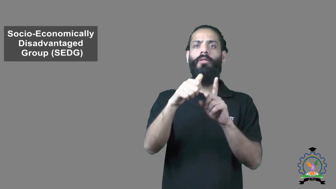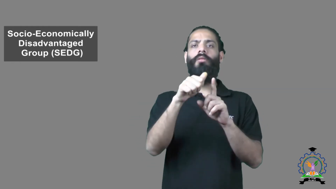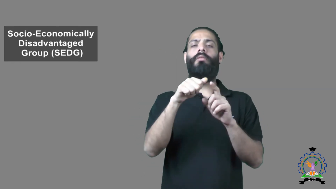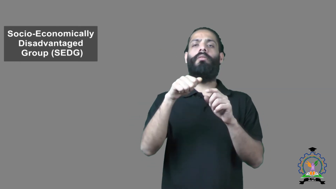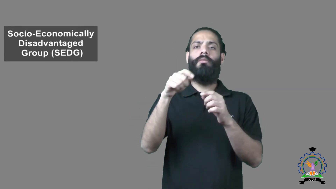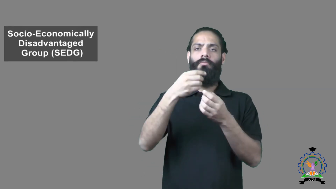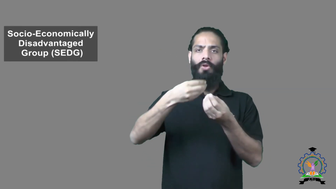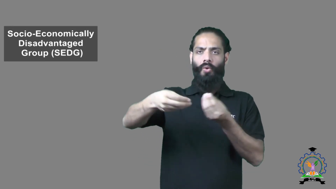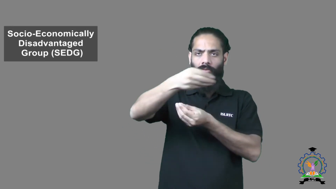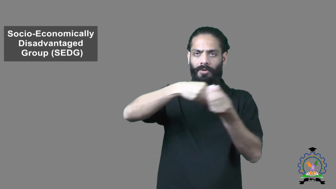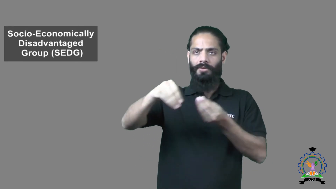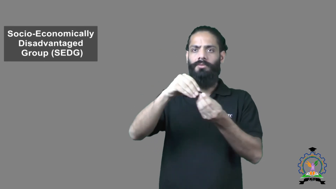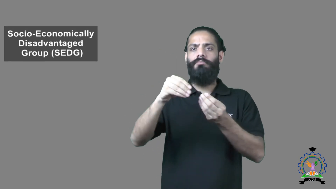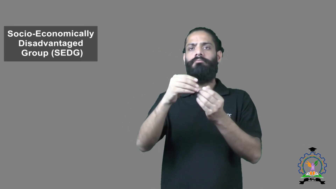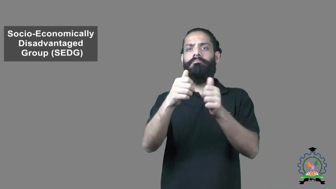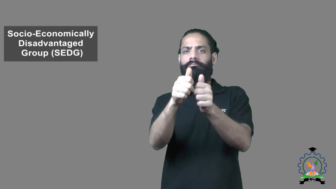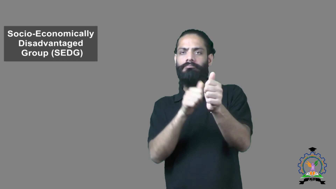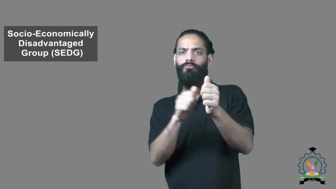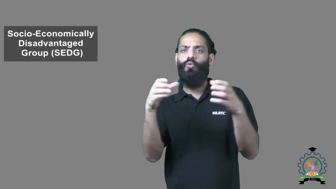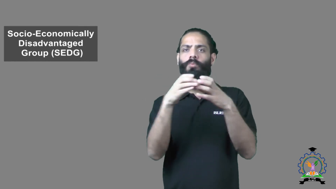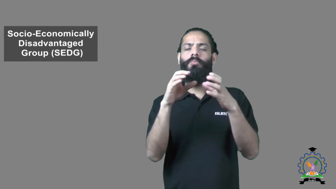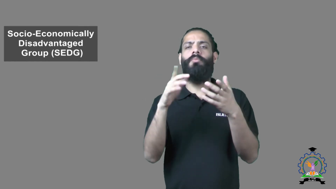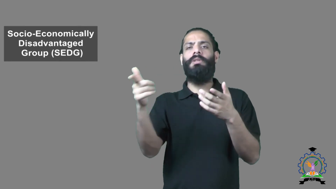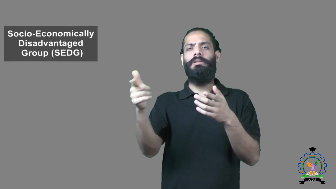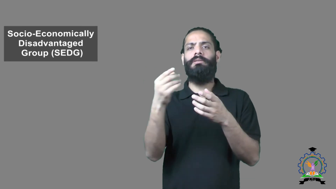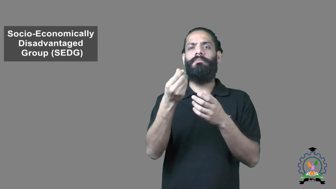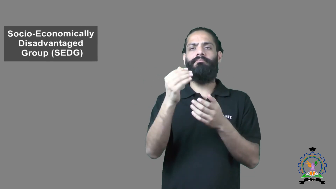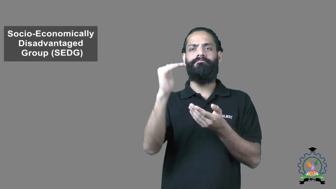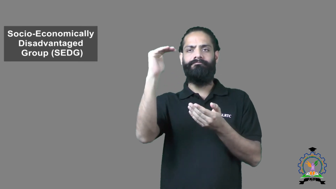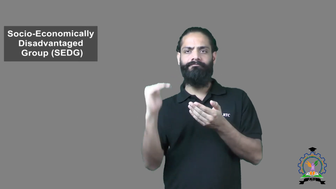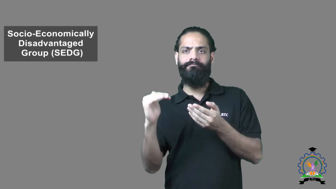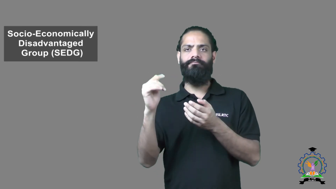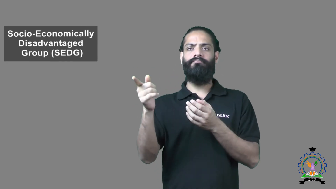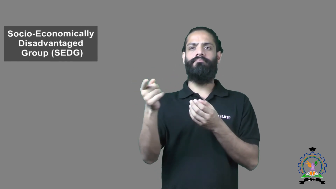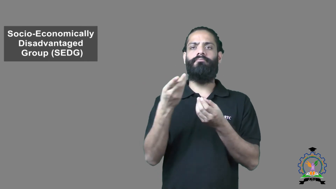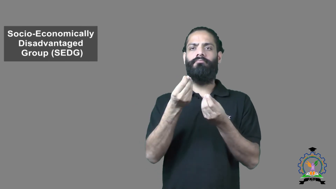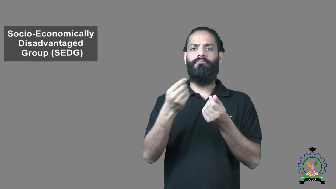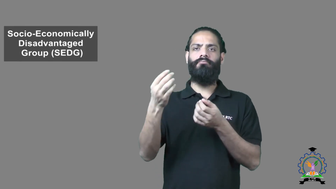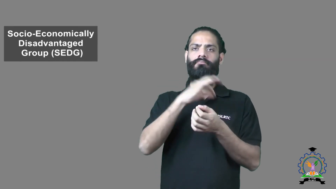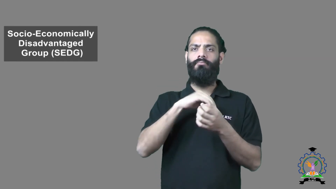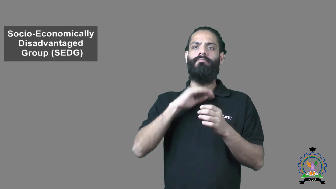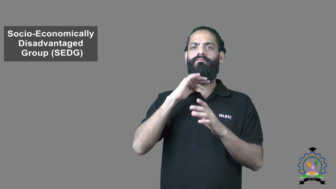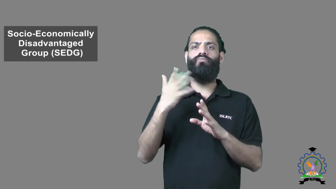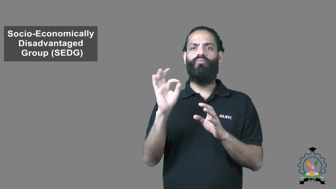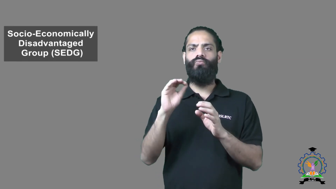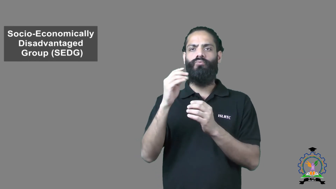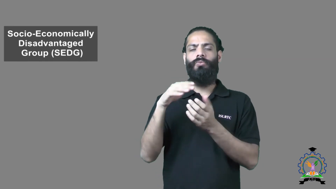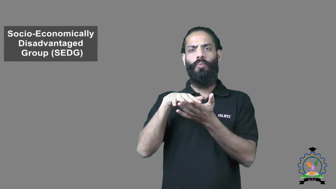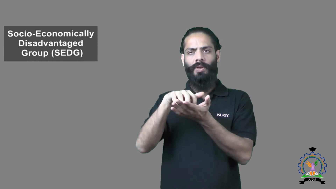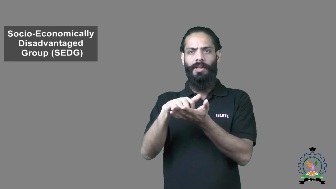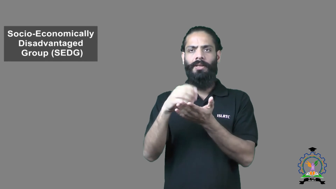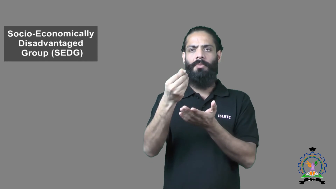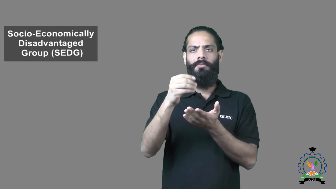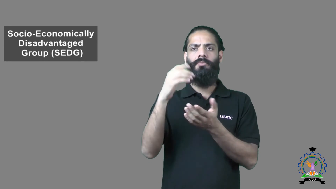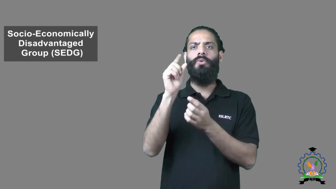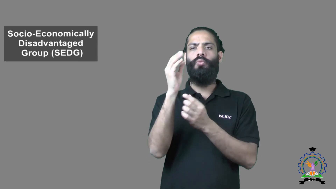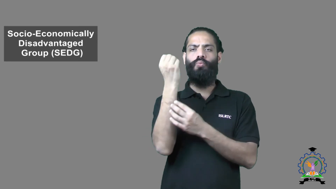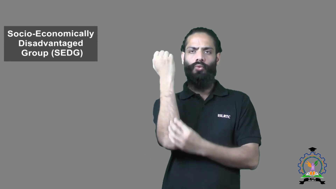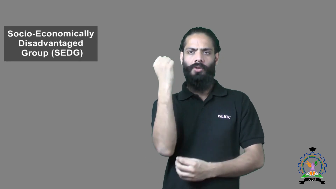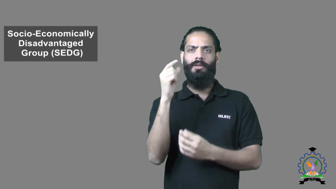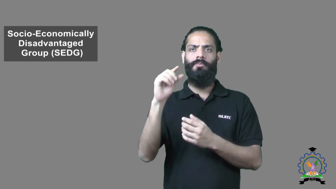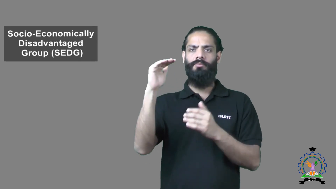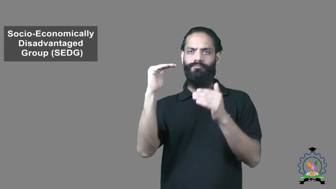Socio Economically Disadvantaged Group SEDG